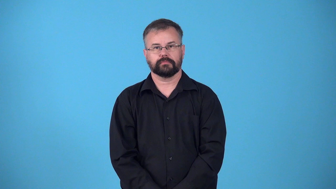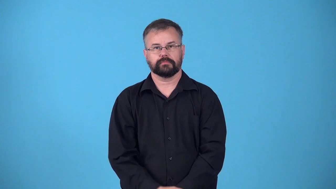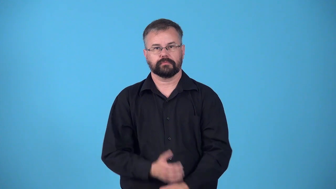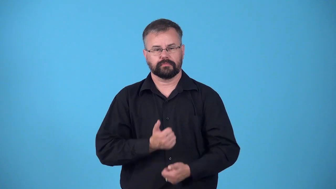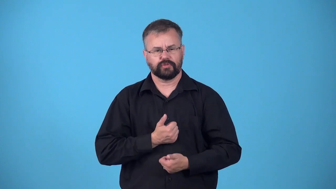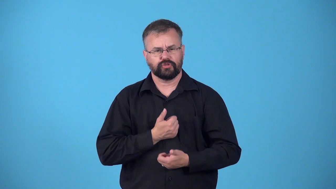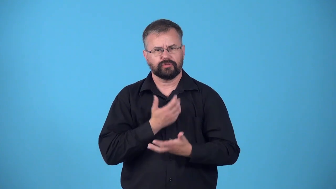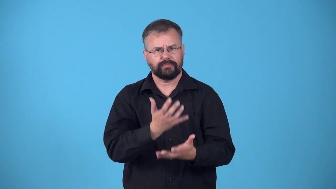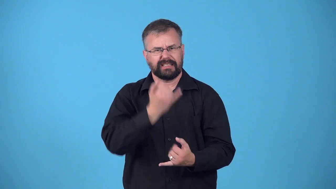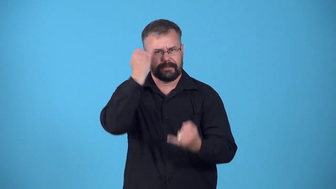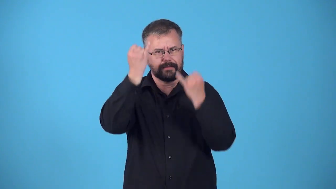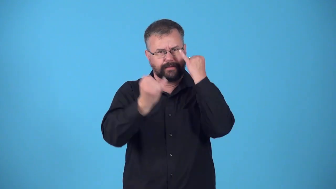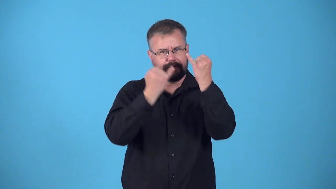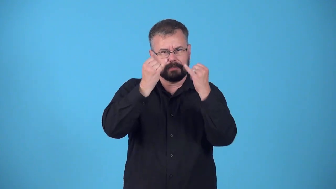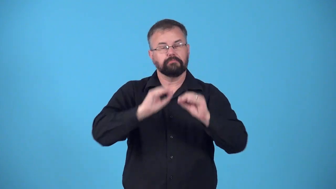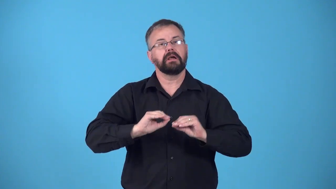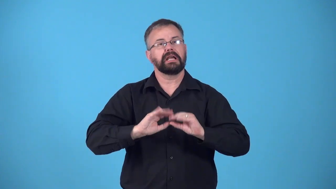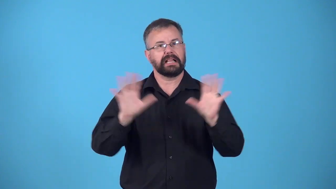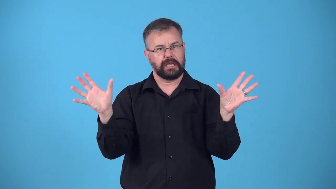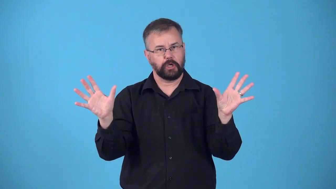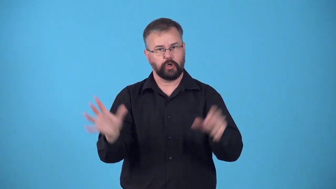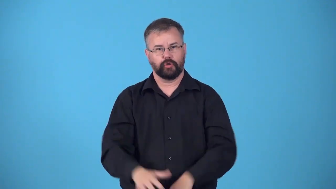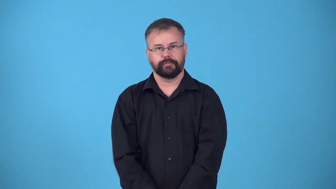formulate